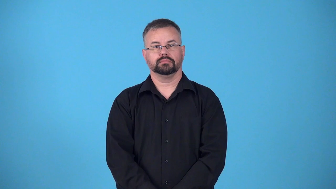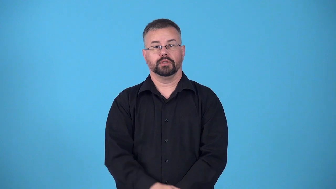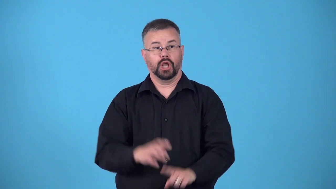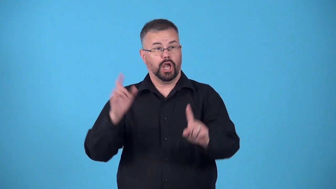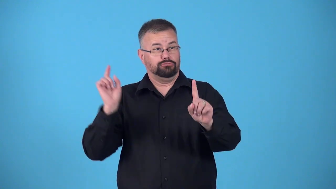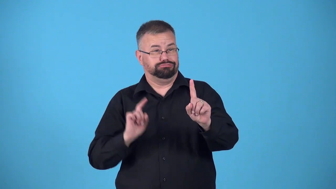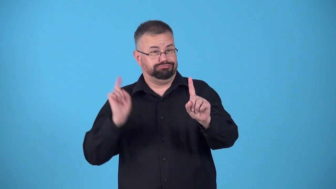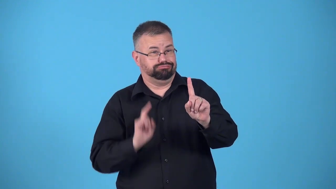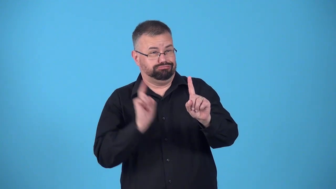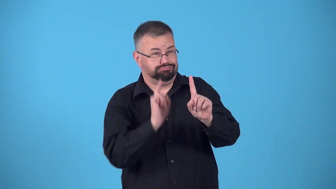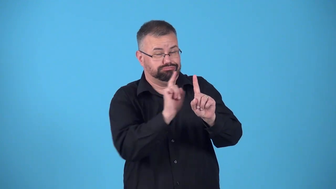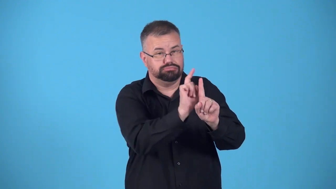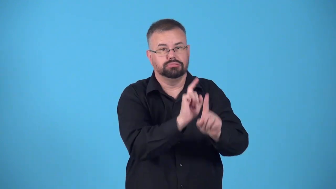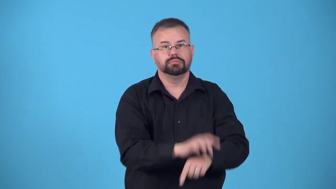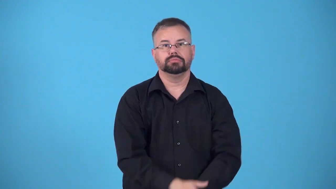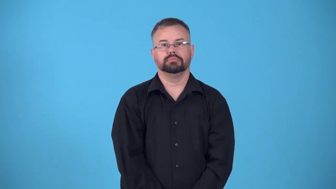run up, race up, rush up